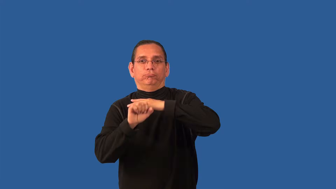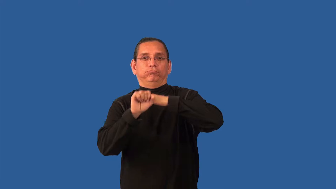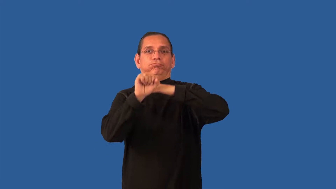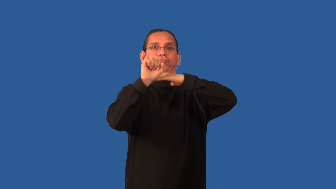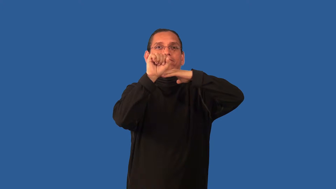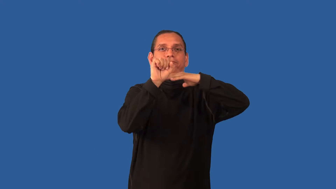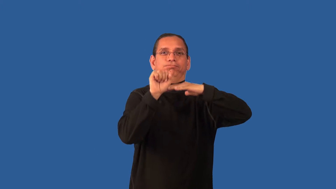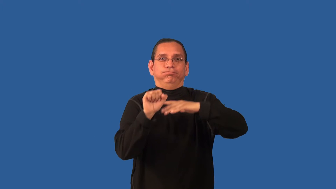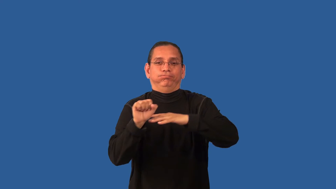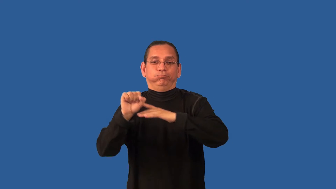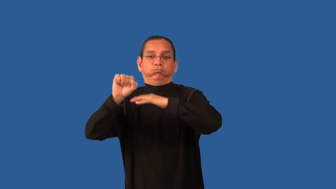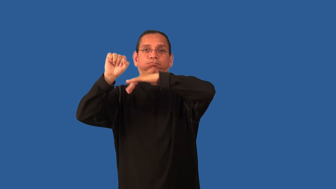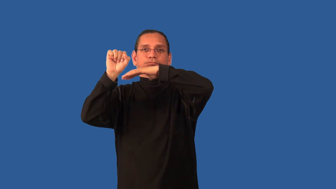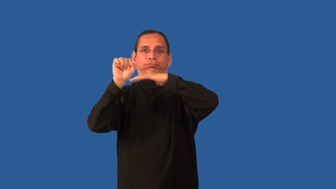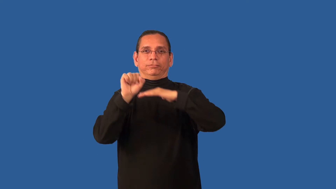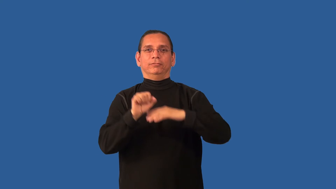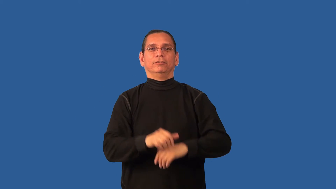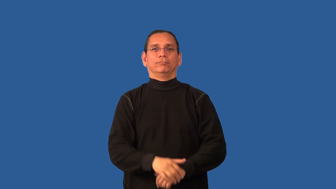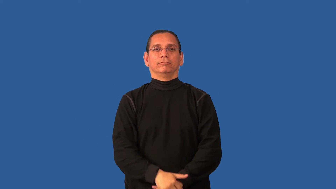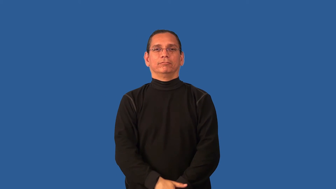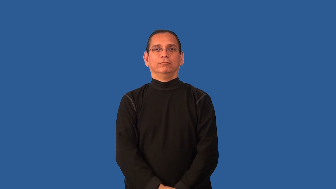bob,up and down